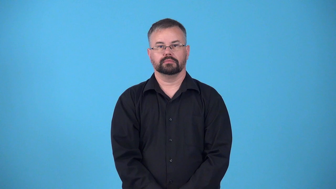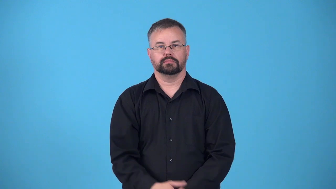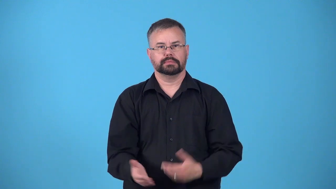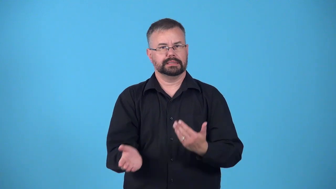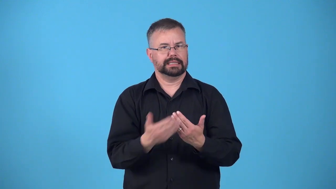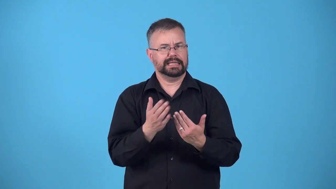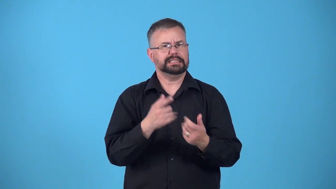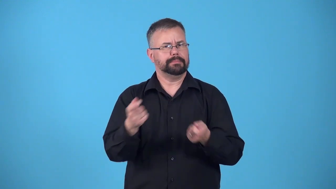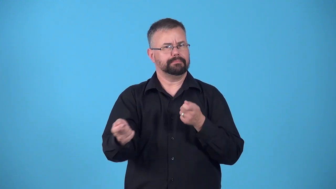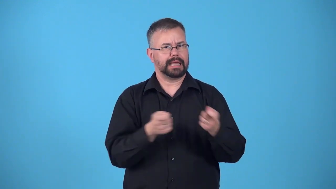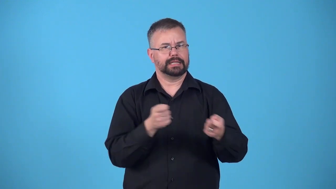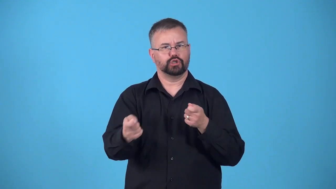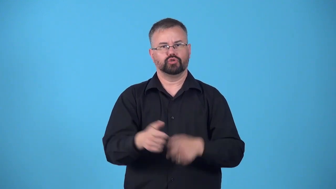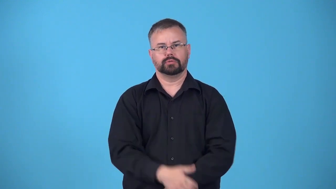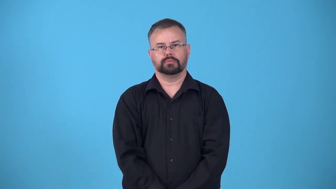tractable